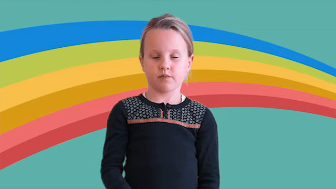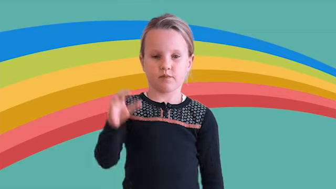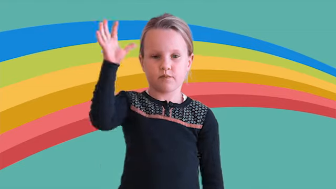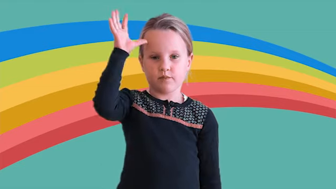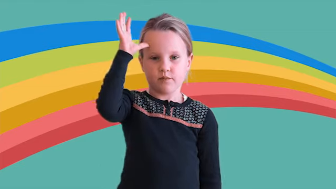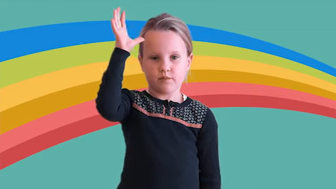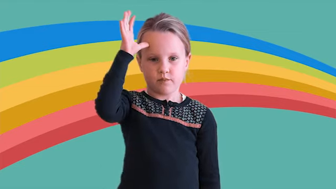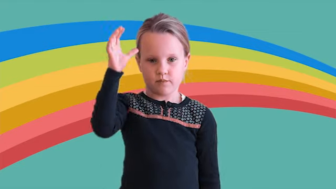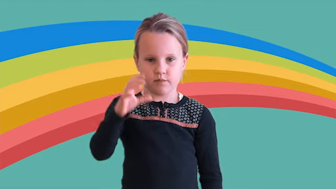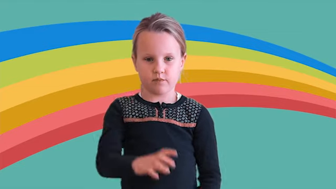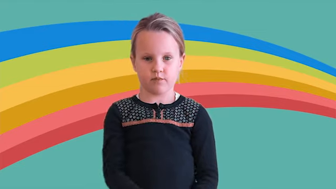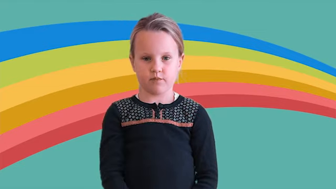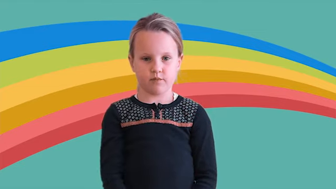Daddy